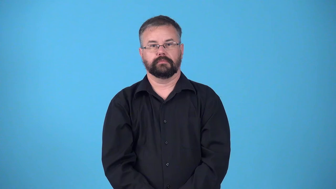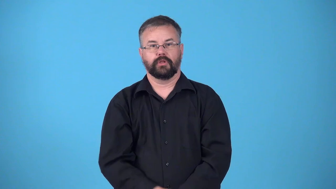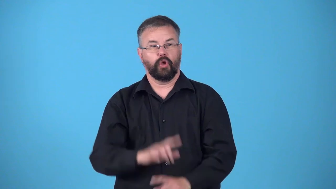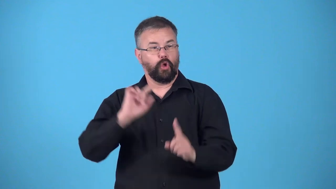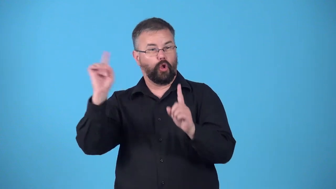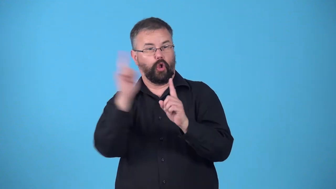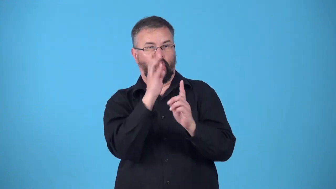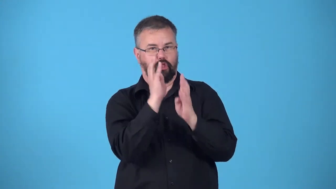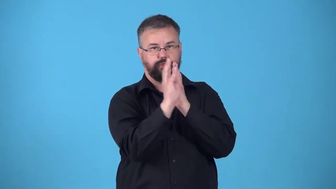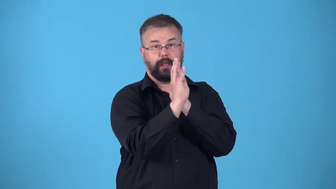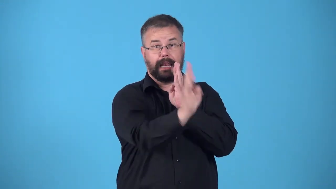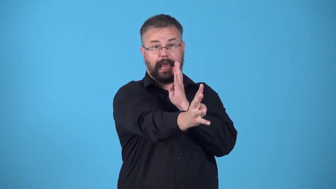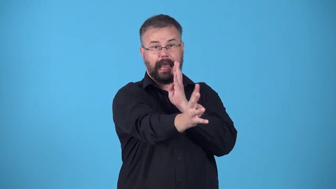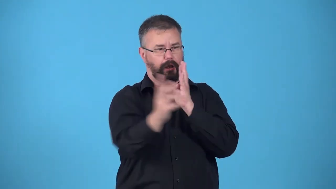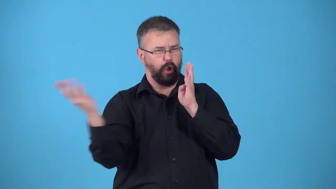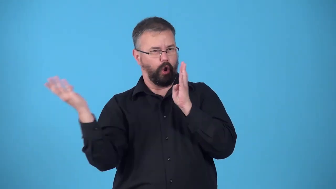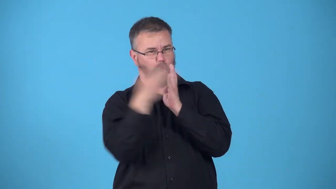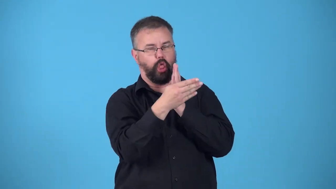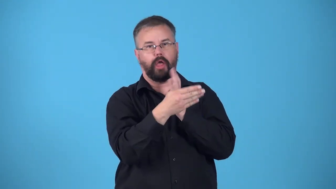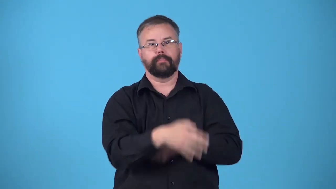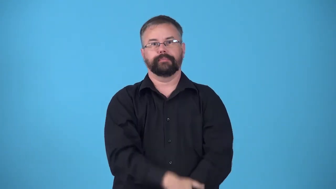cut in, cut in front of,cut off